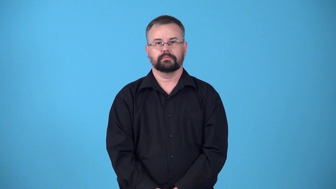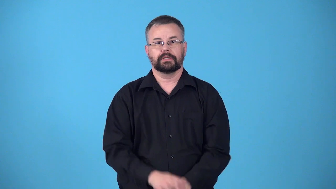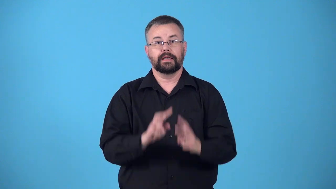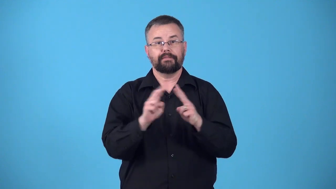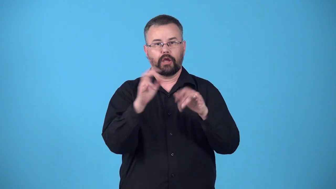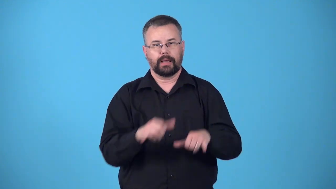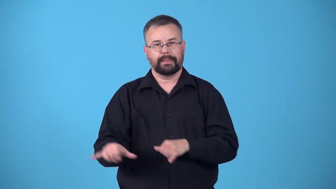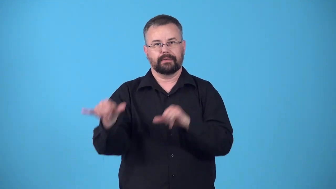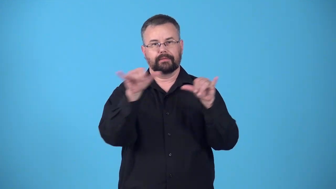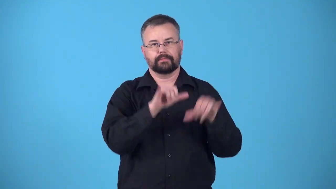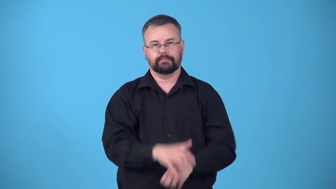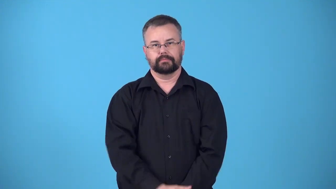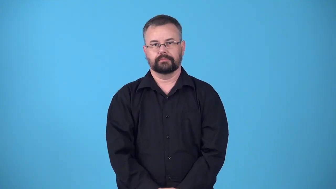dime a dozen